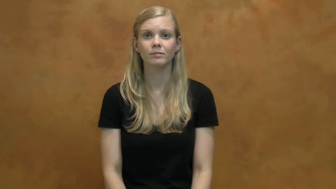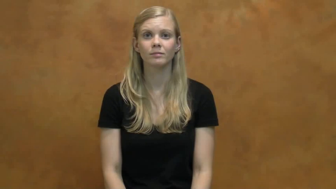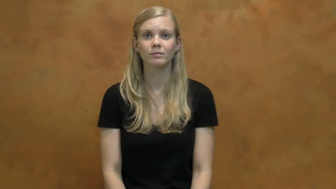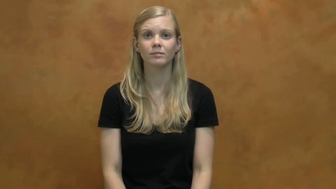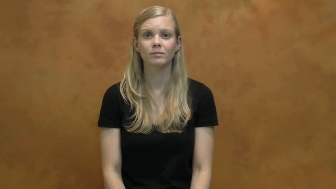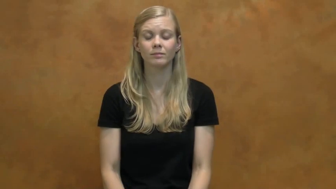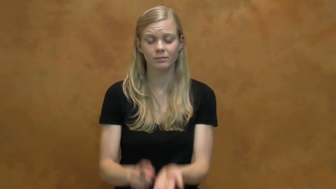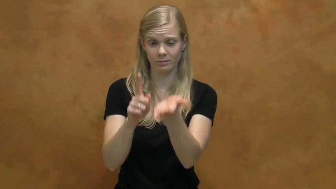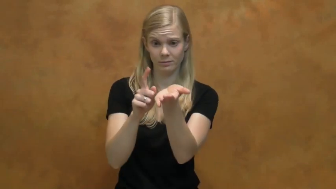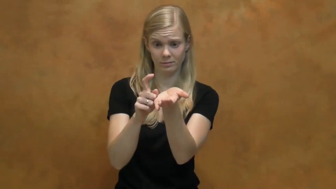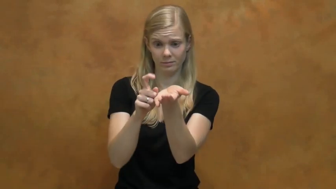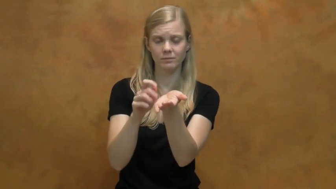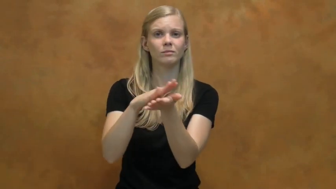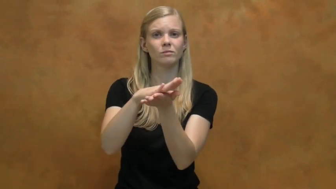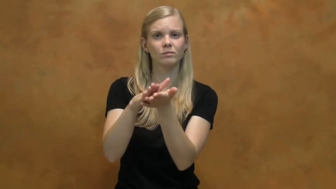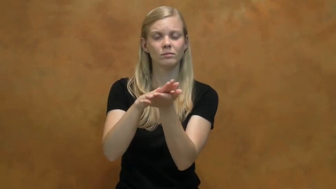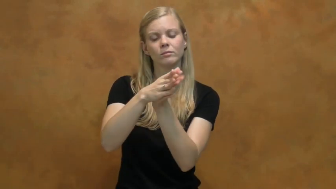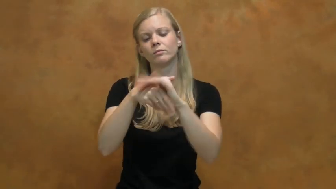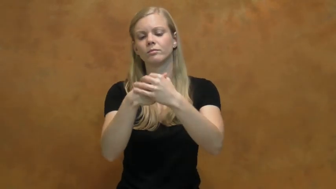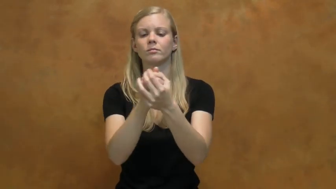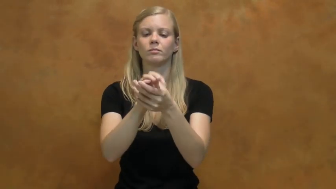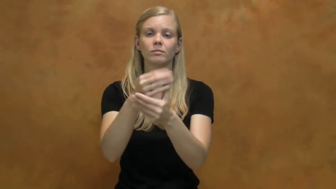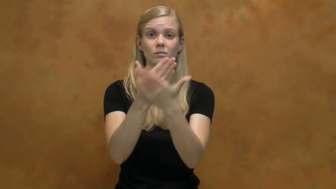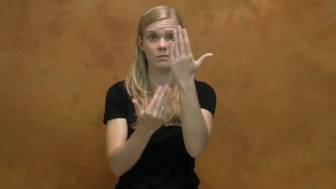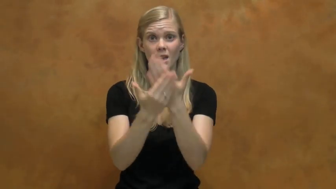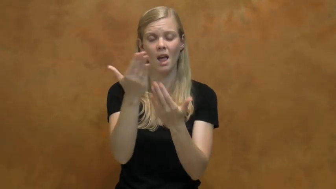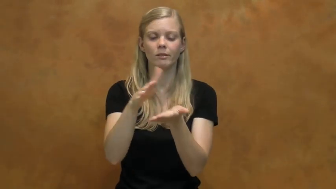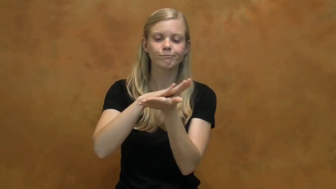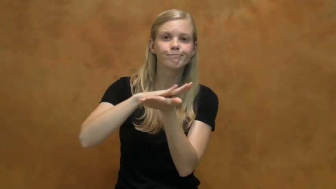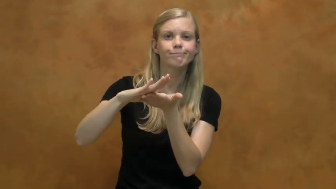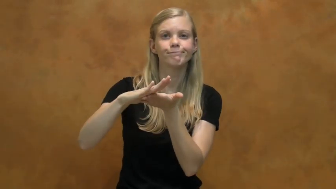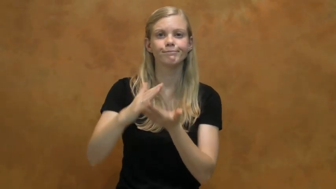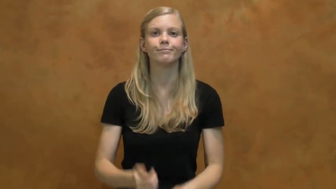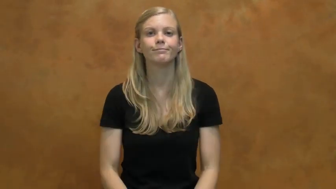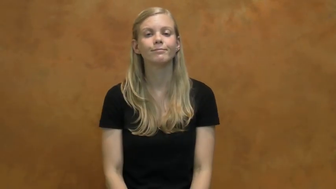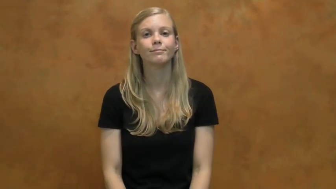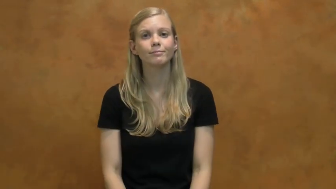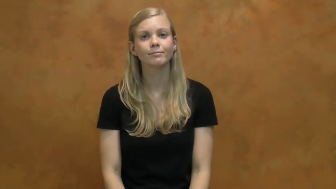hand sanitizer